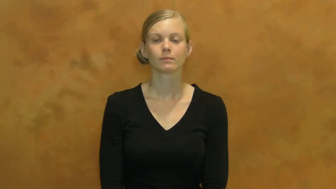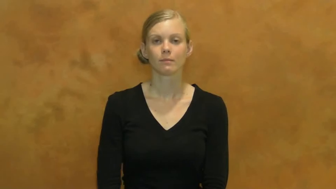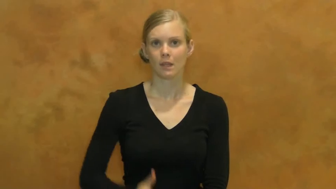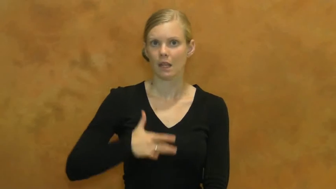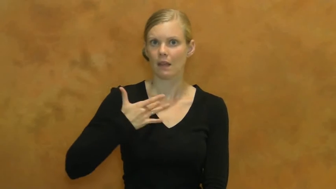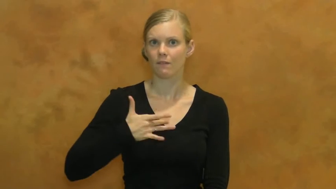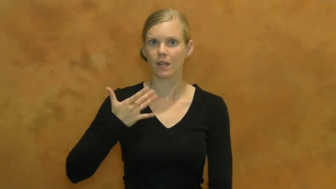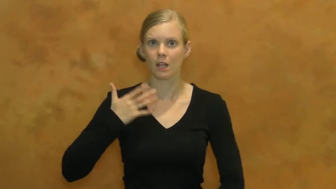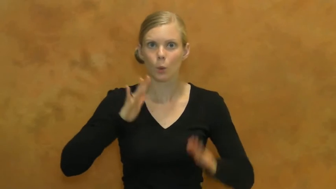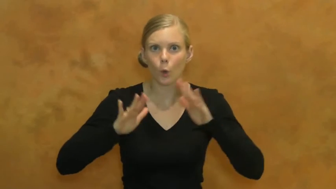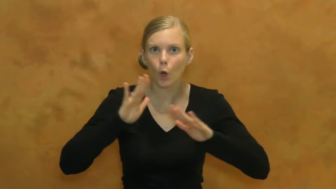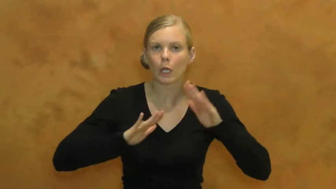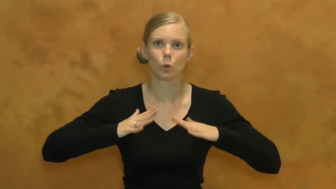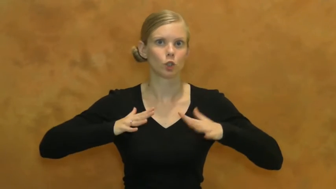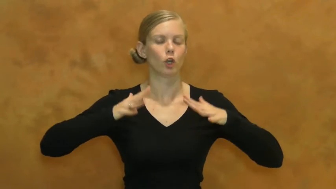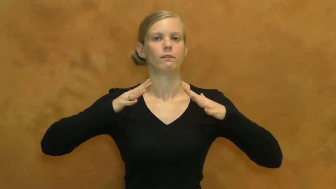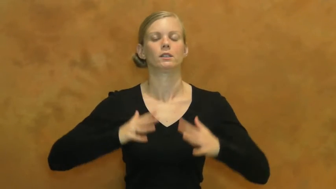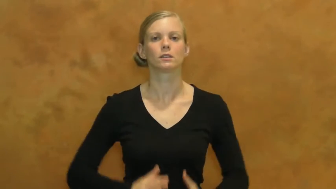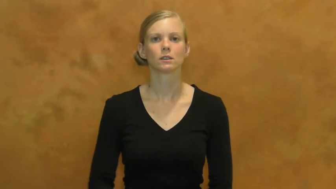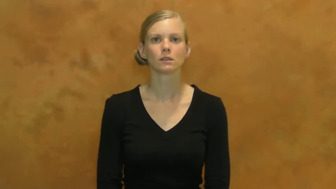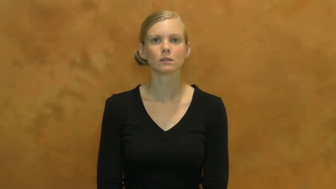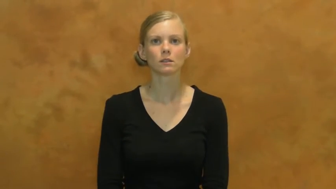tension